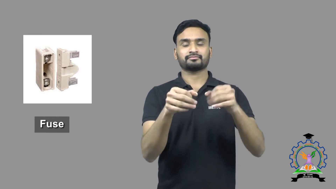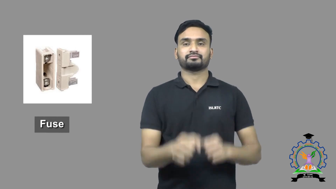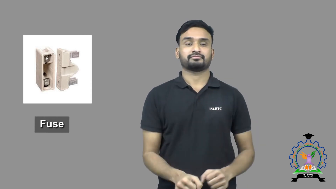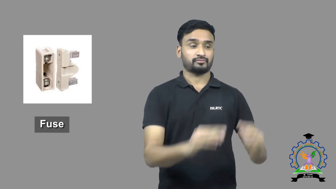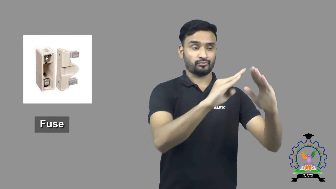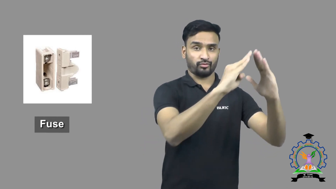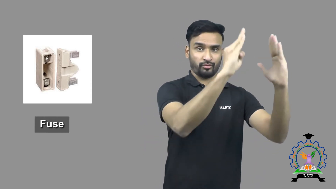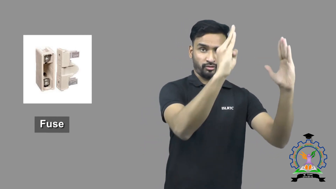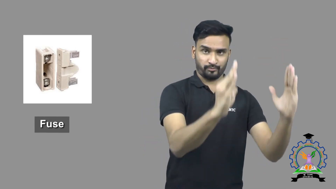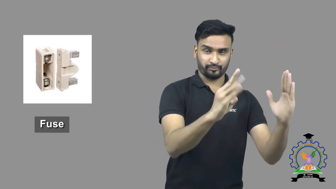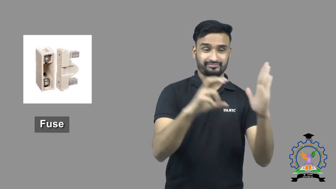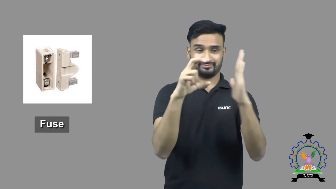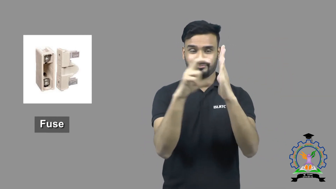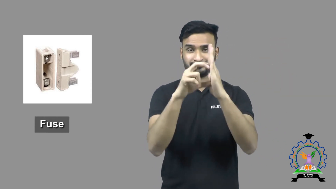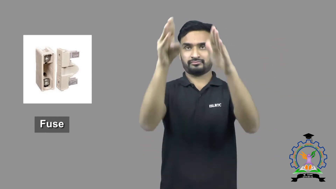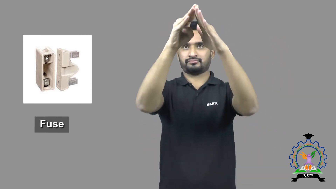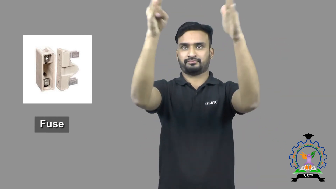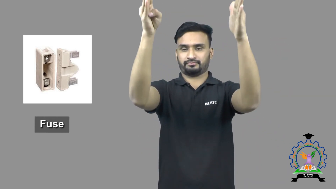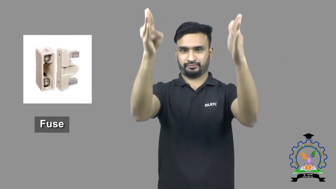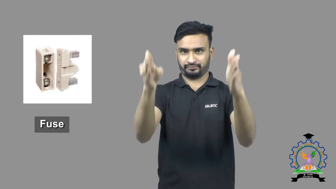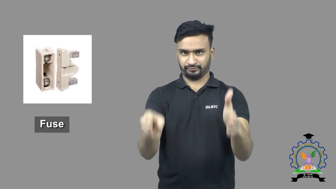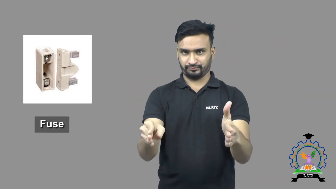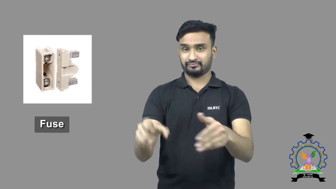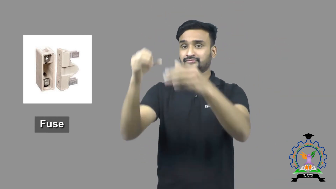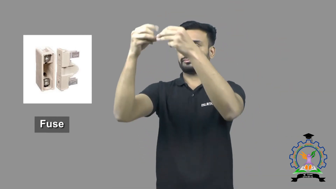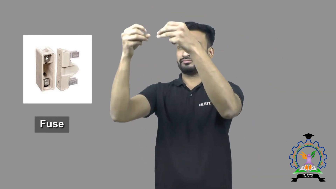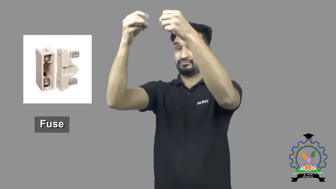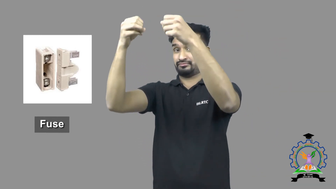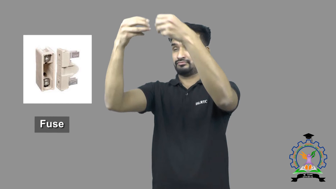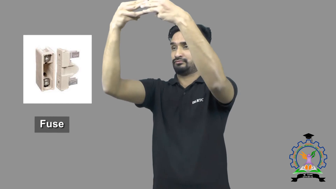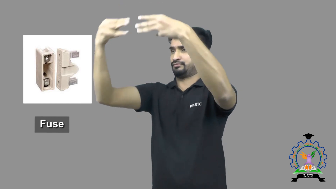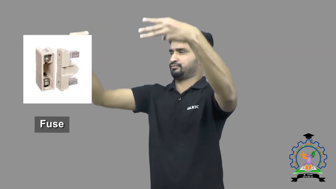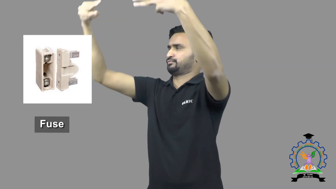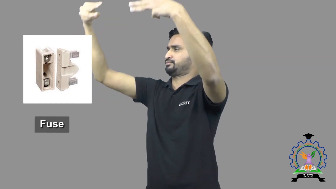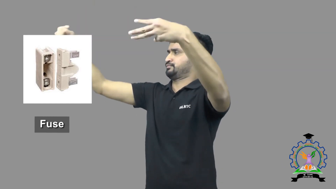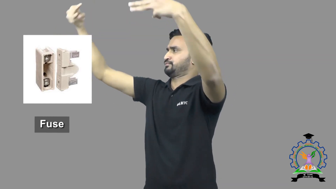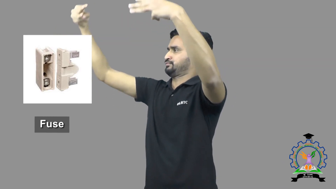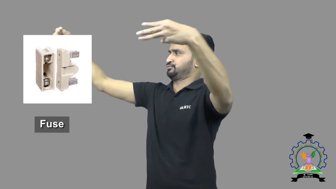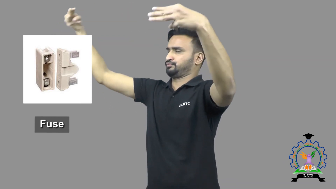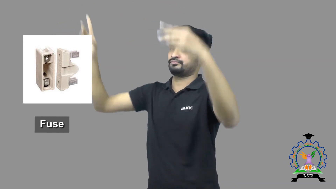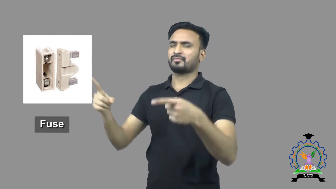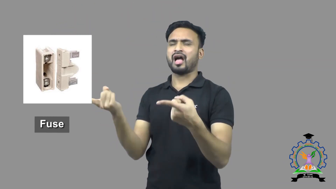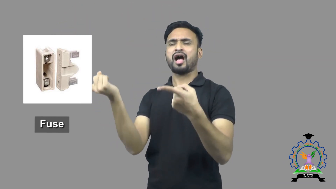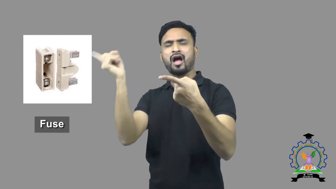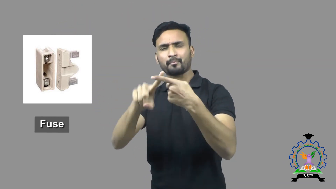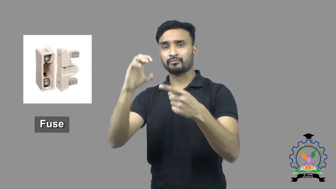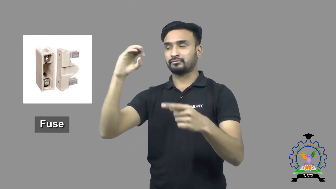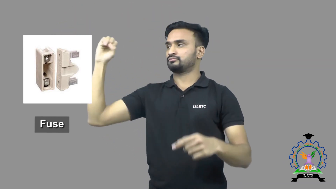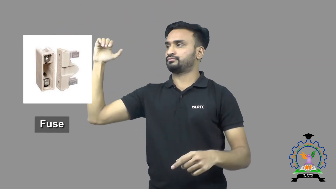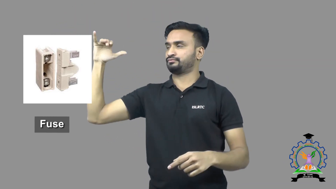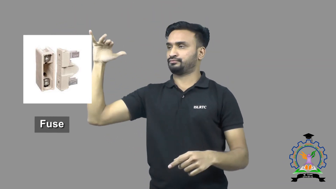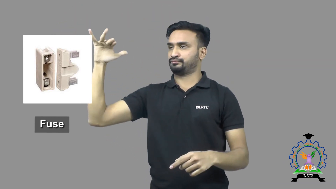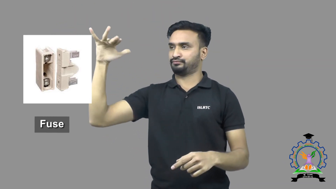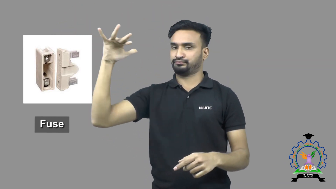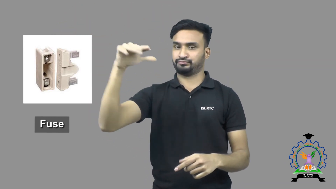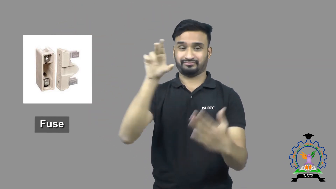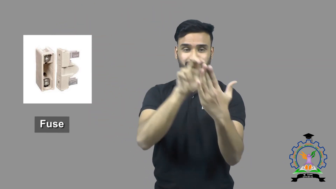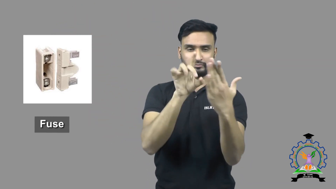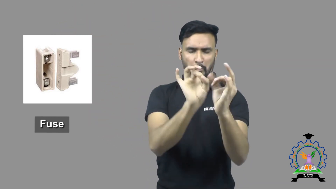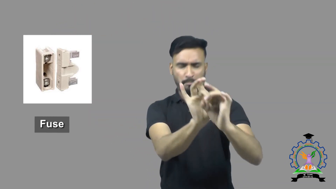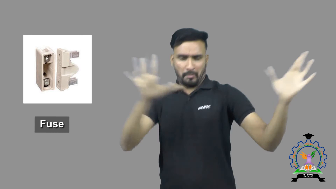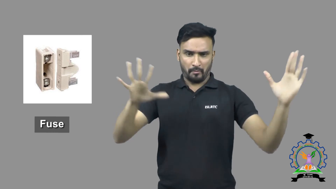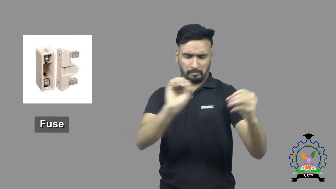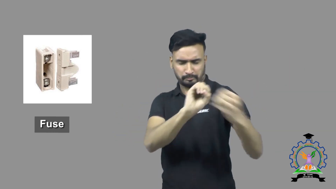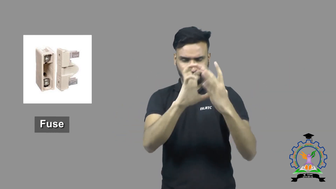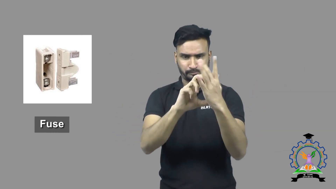Fuse